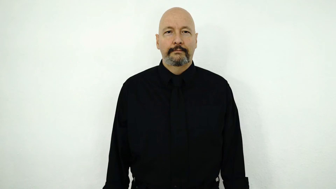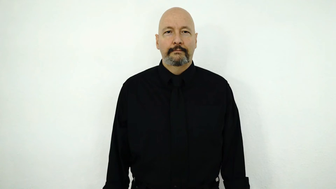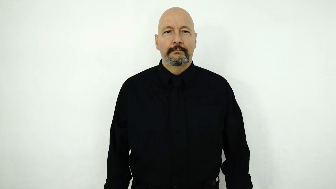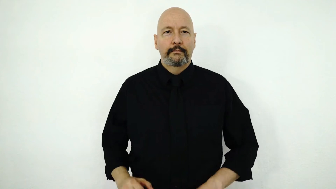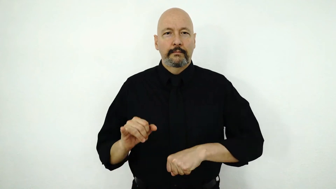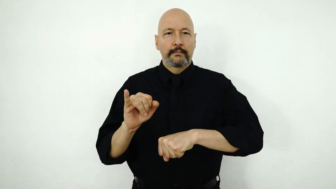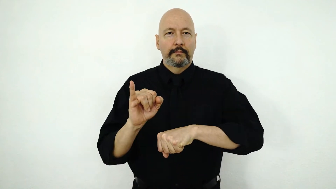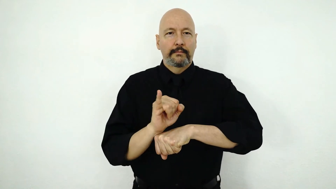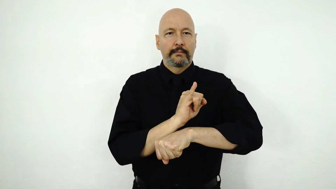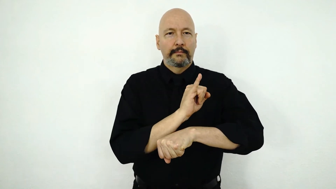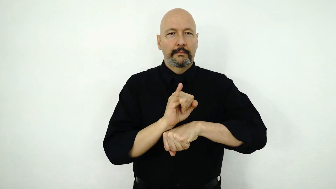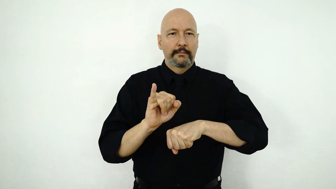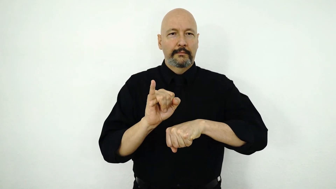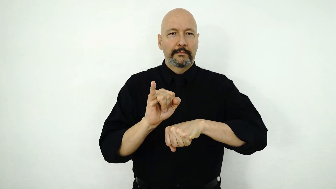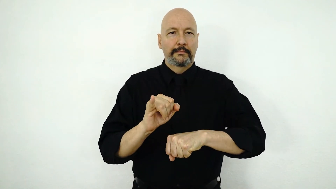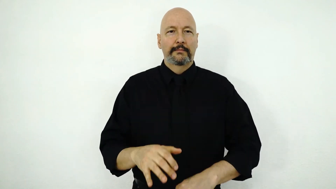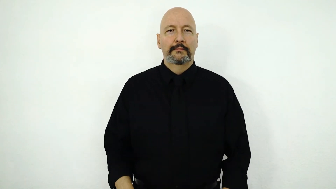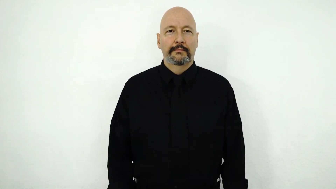INTERNSHIP